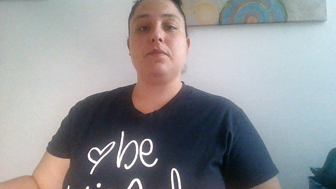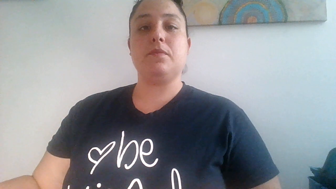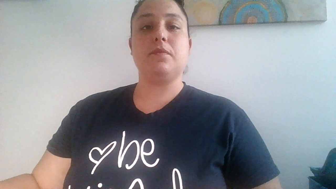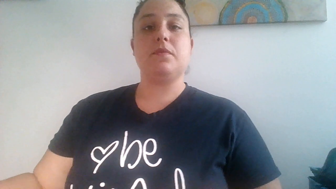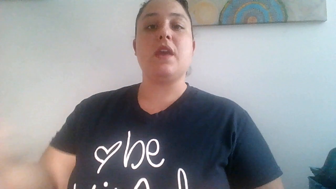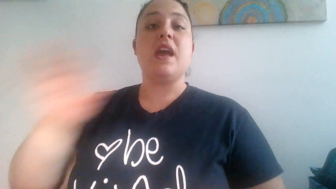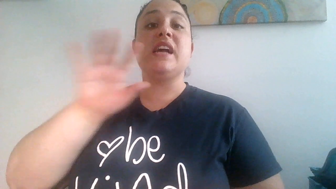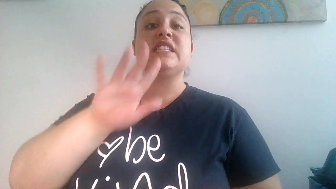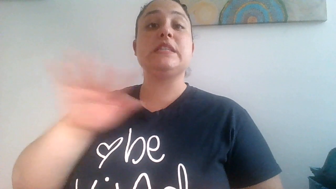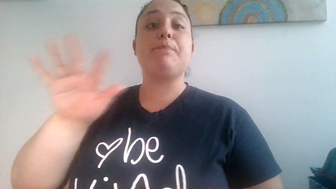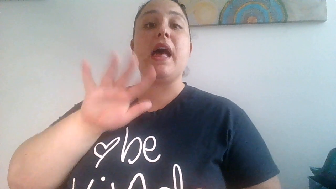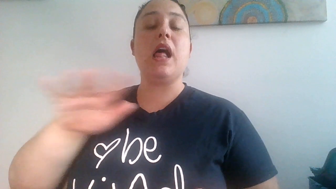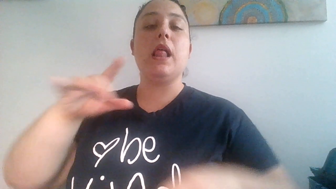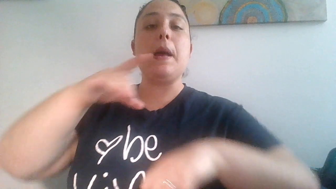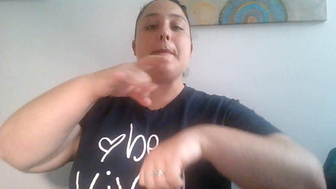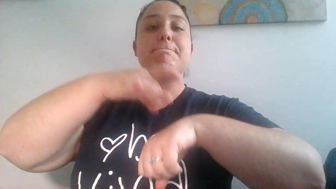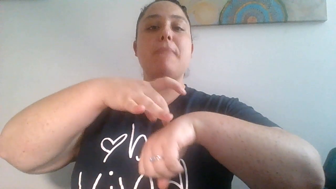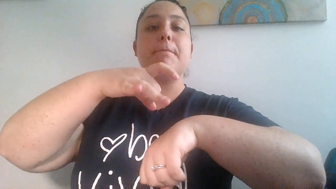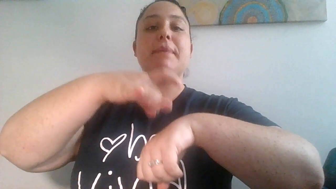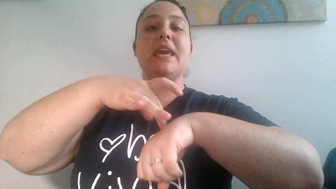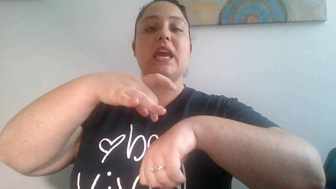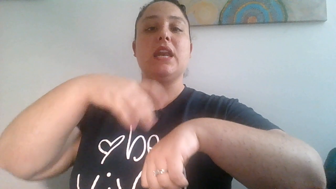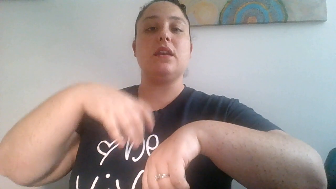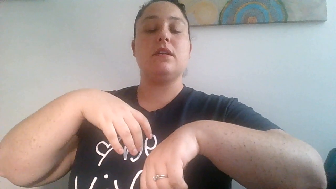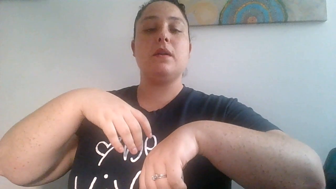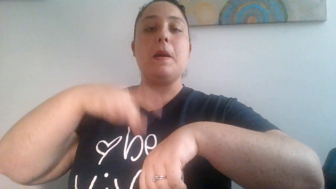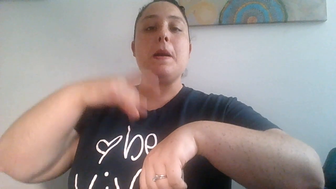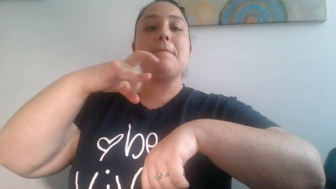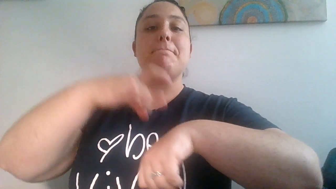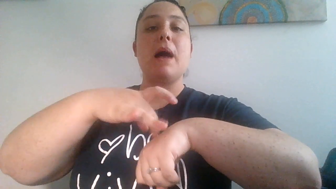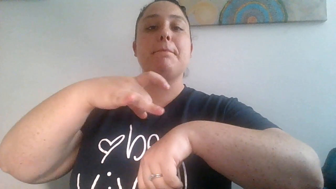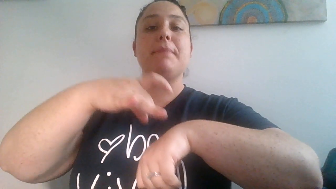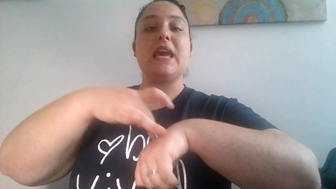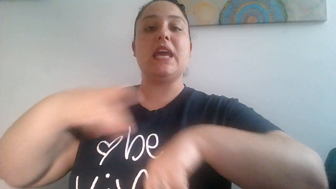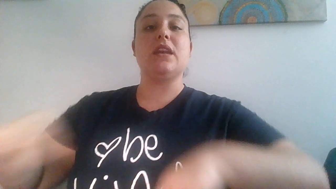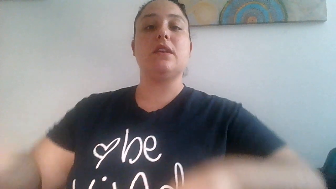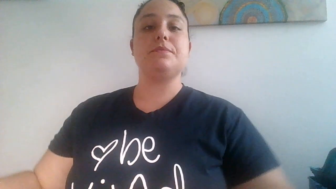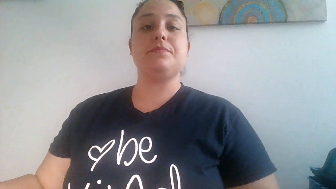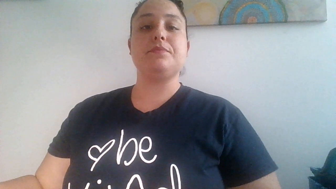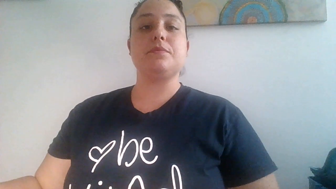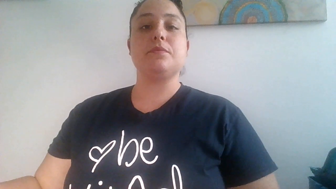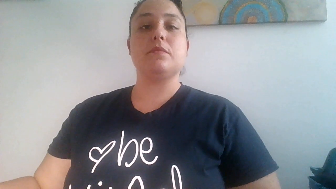spelling test muffin